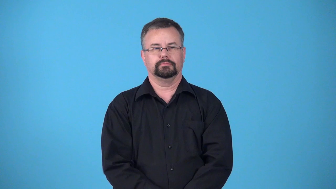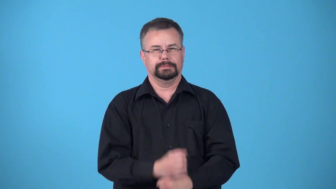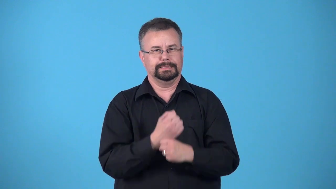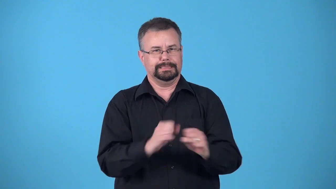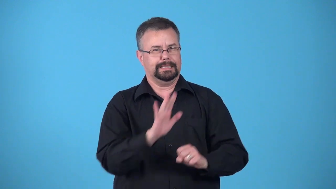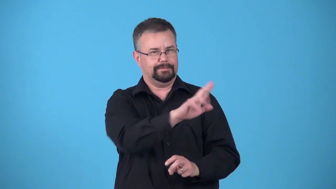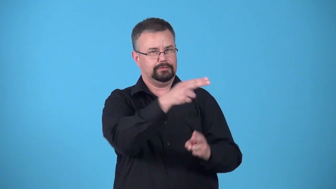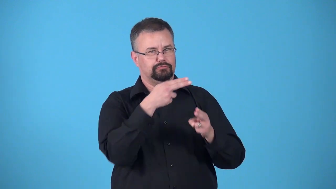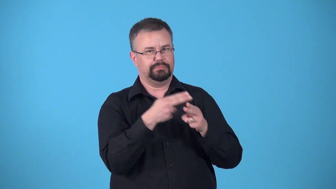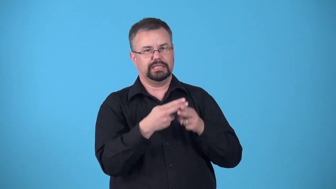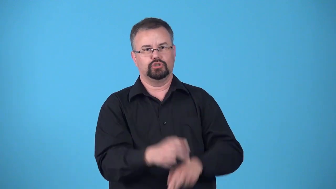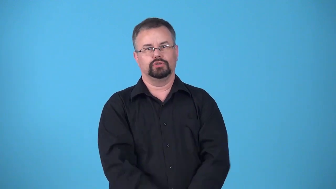save face